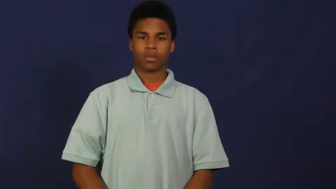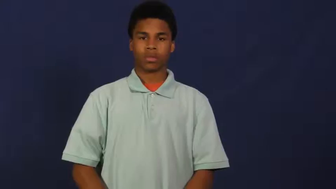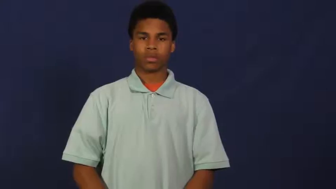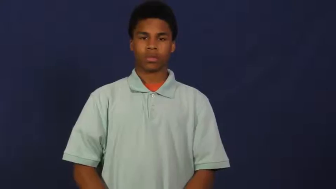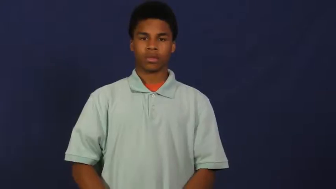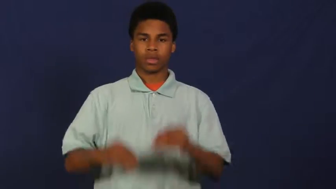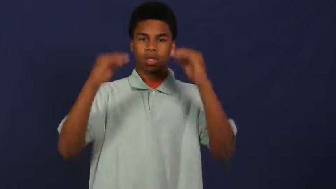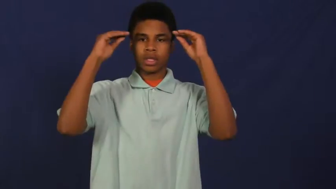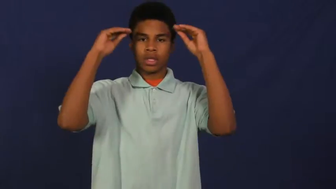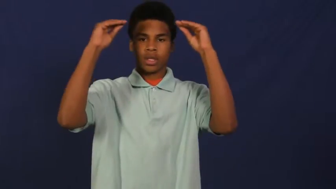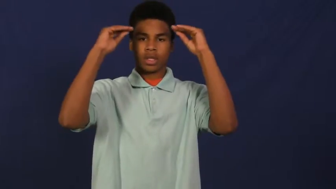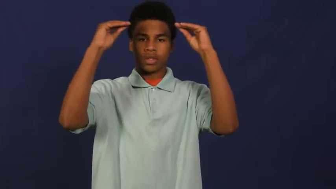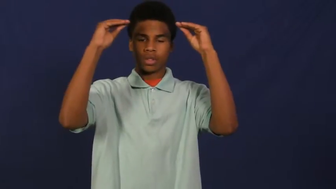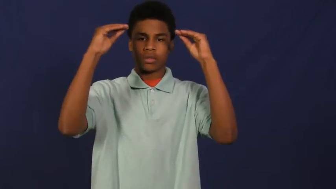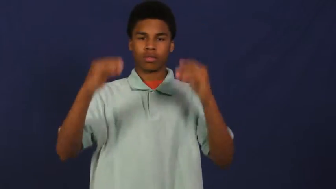train up,educate in,instruct in-teach